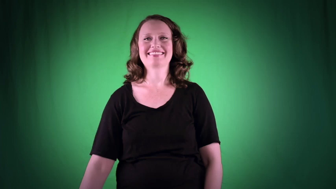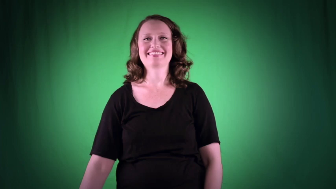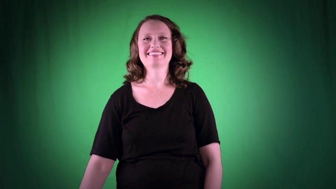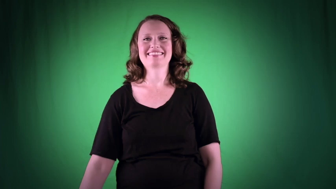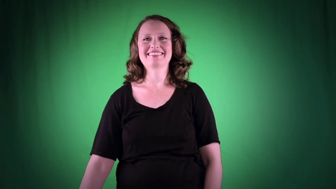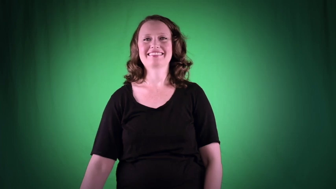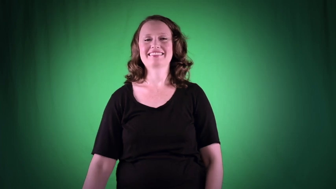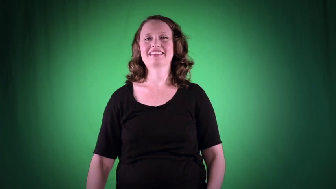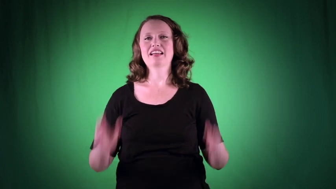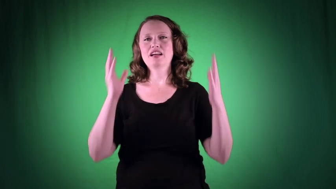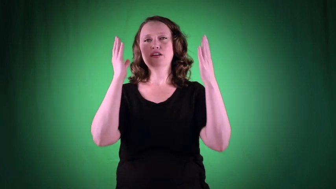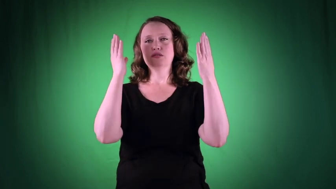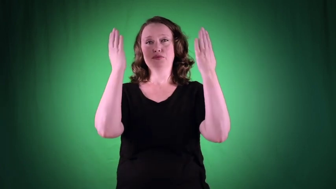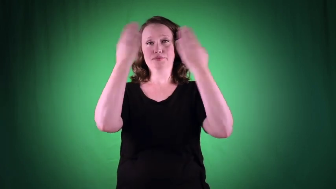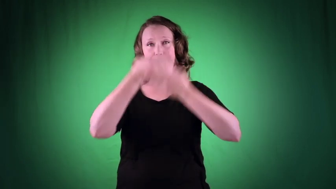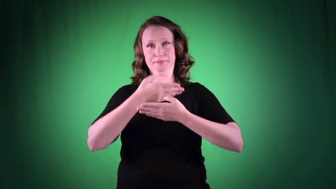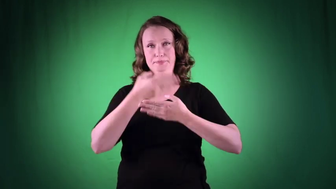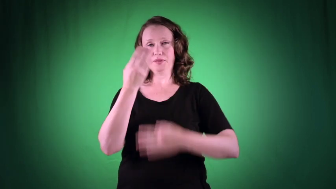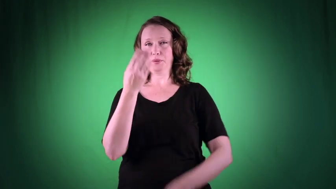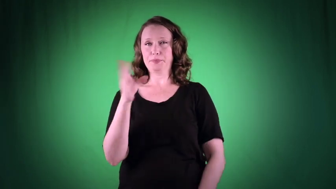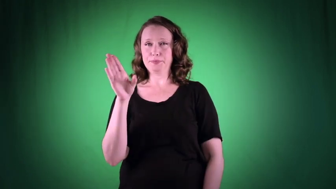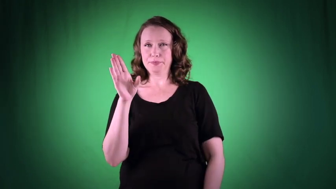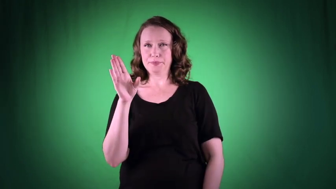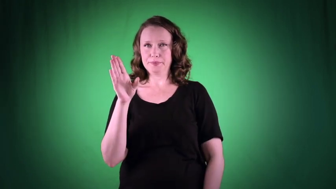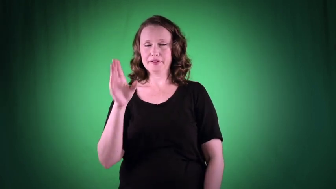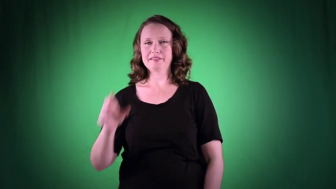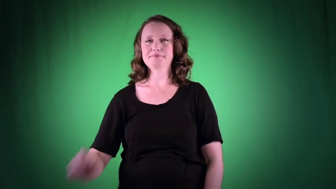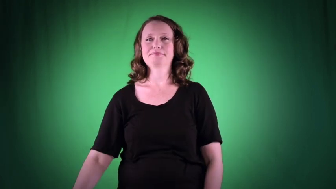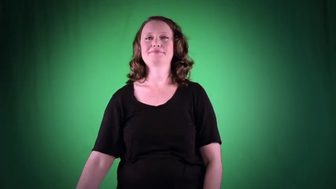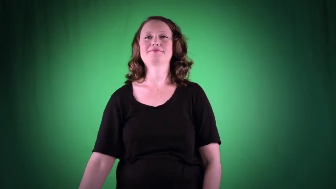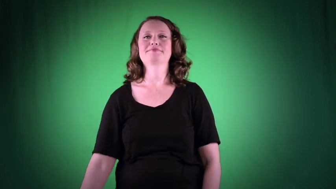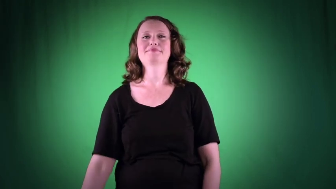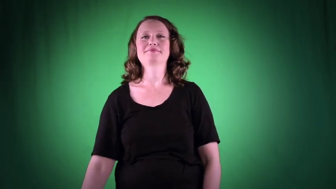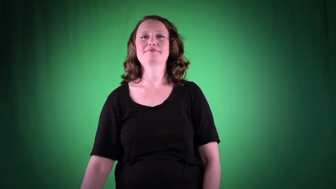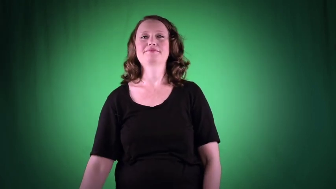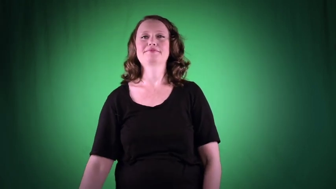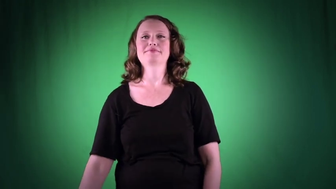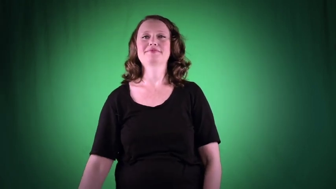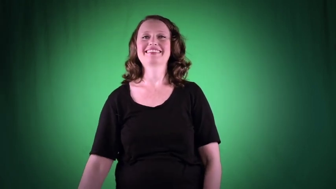Dark Blue